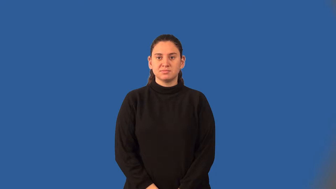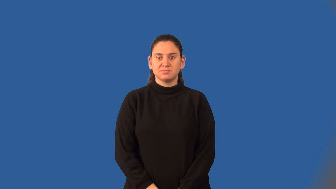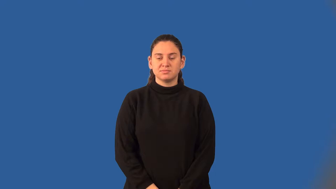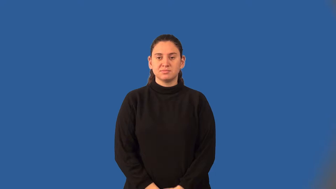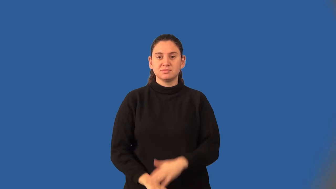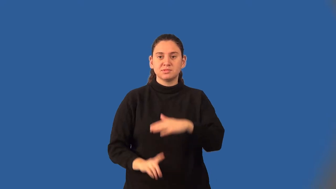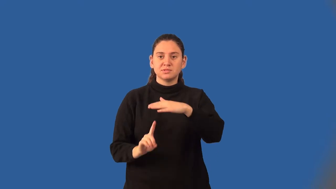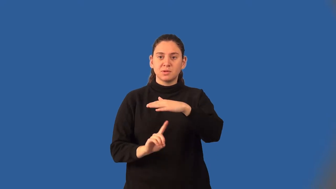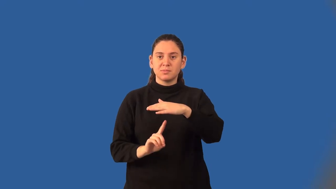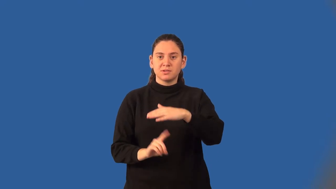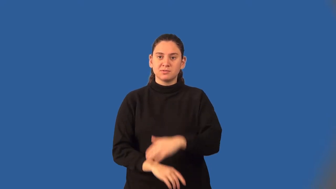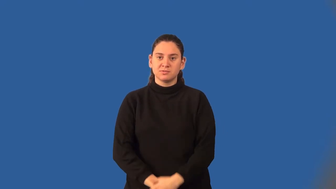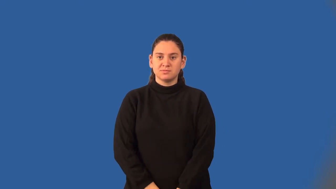denominator